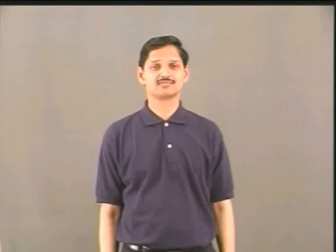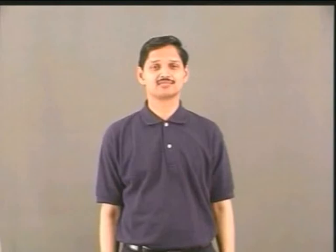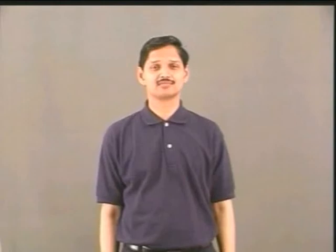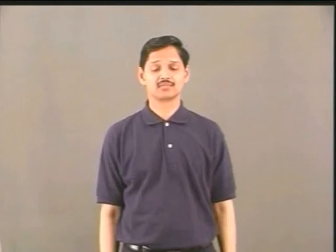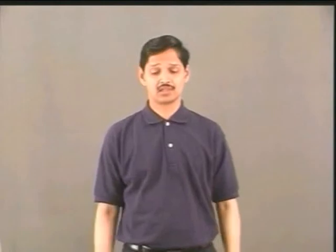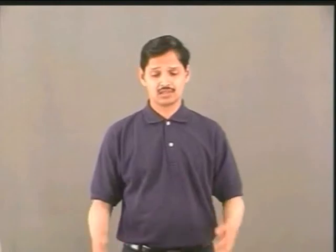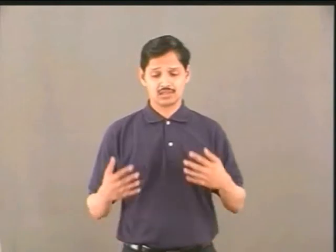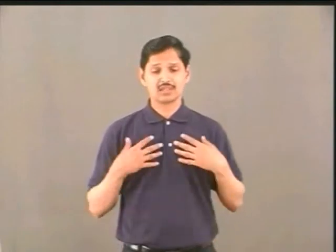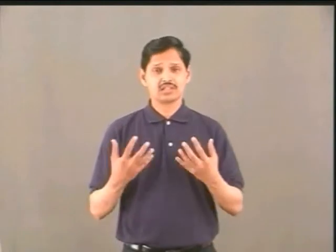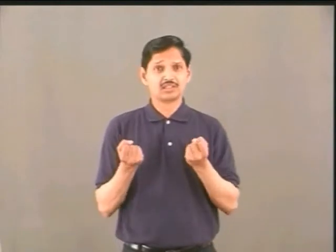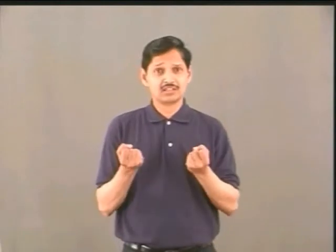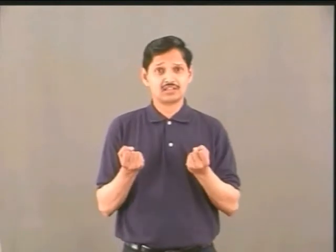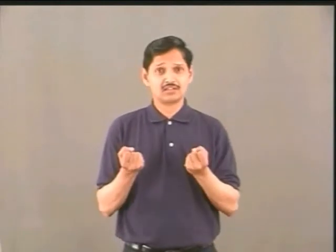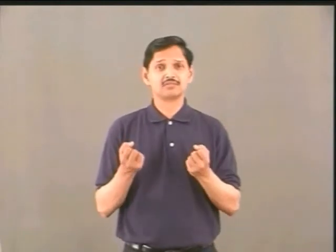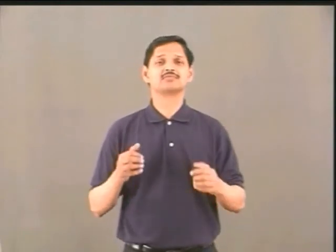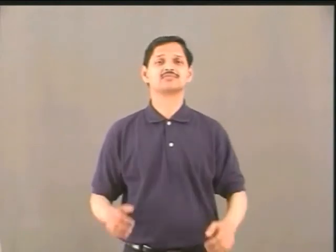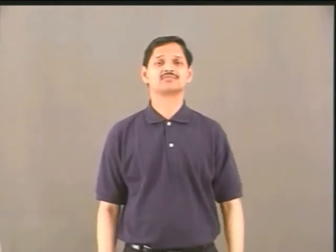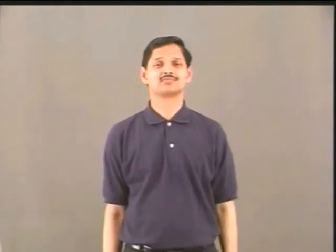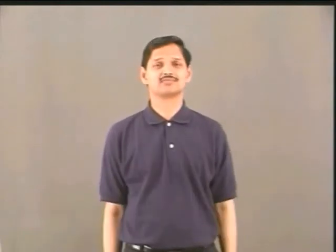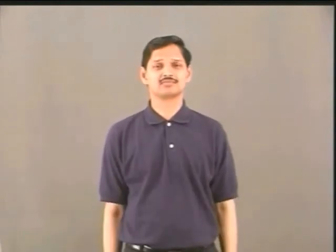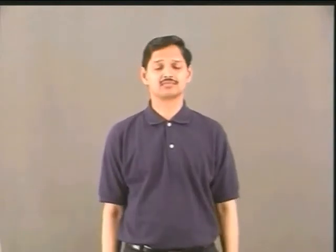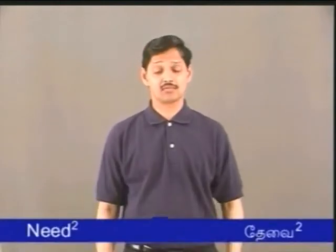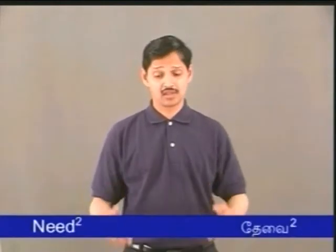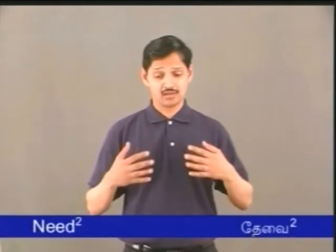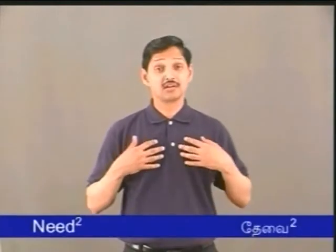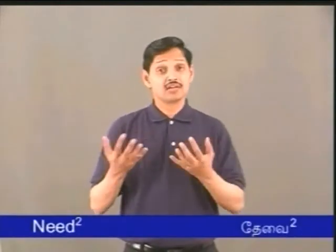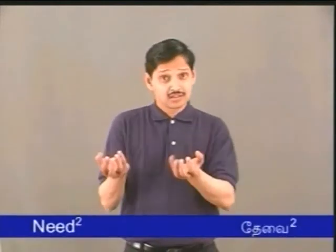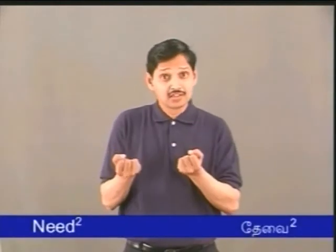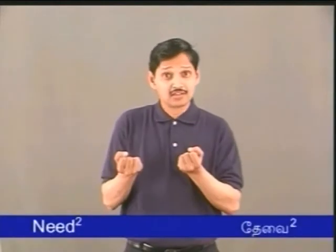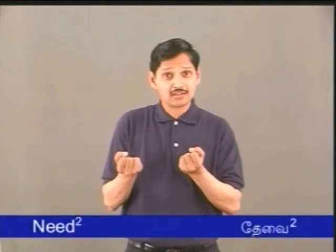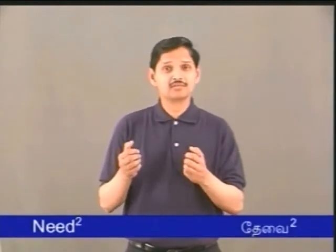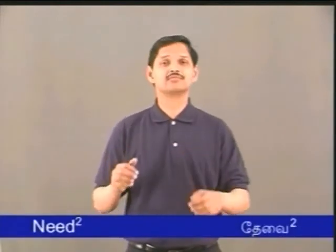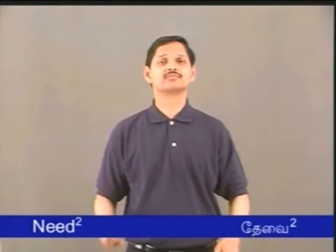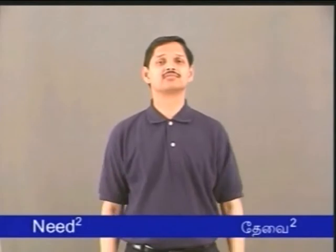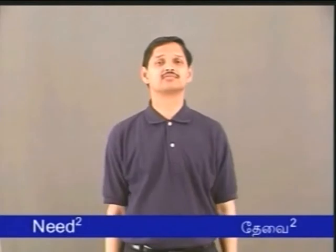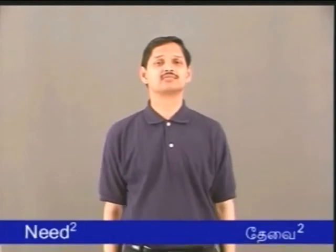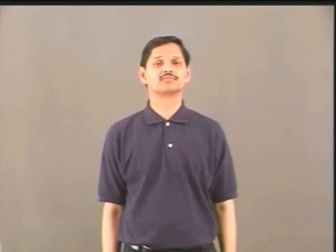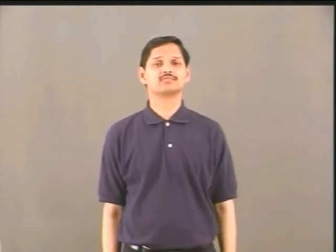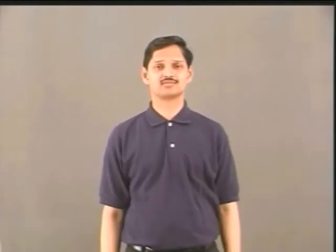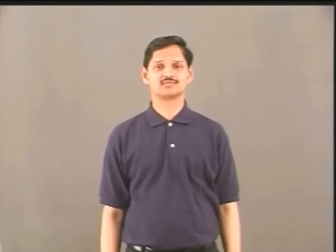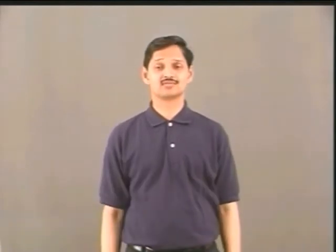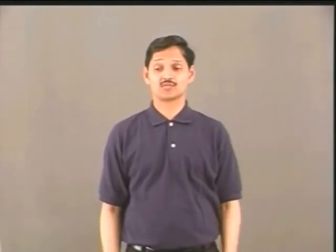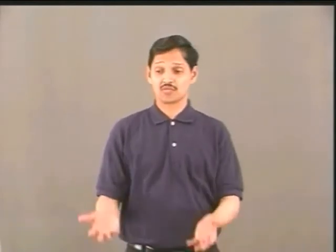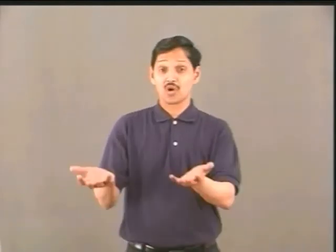need